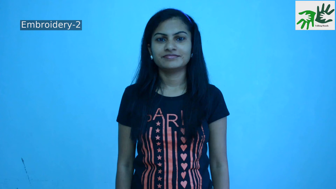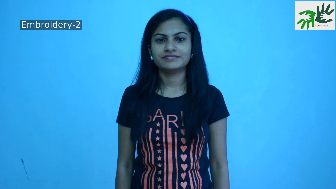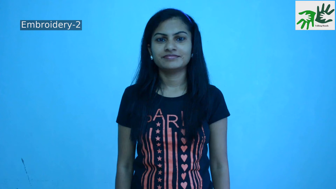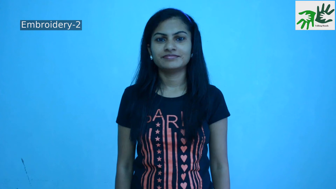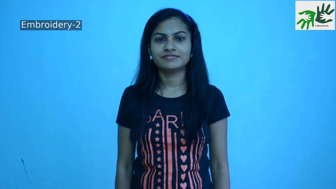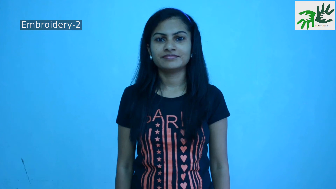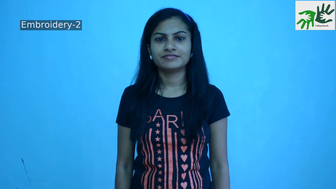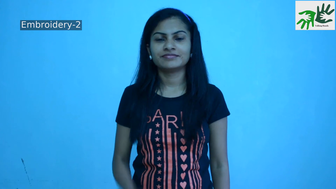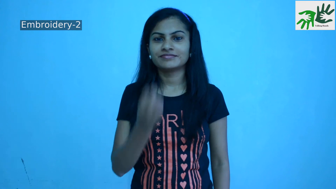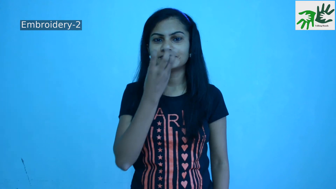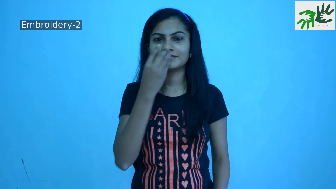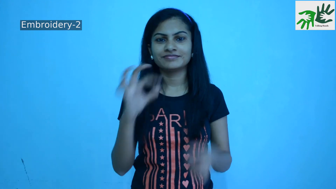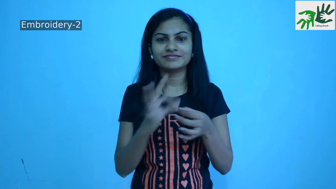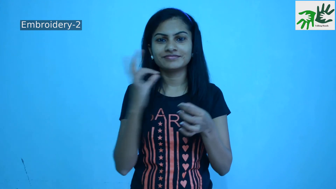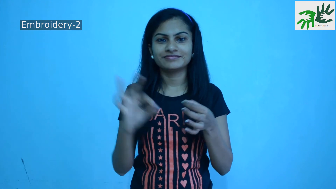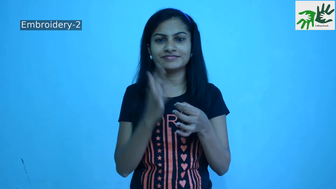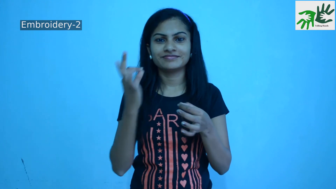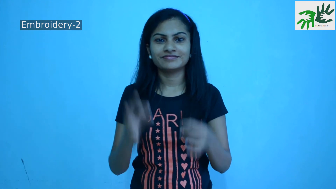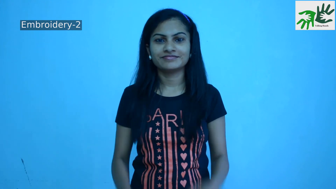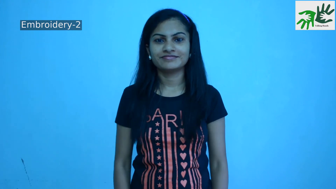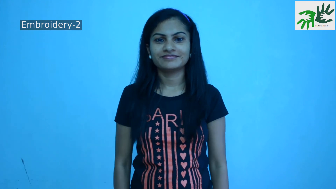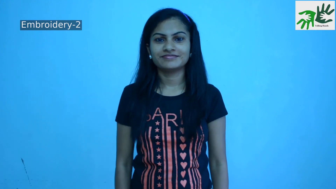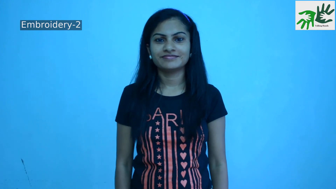Embroidery